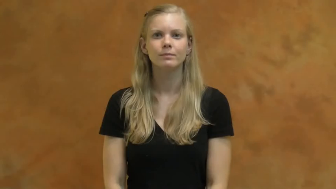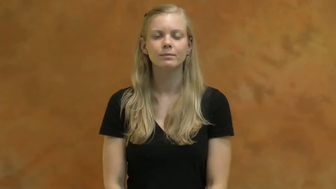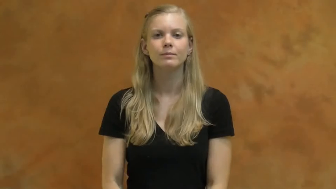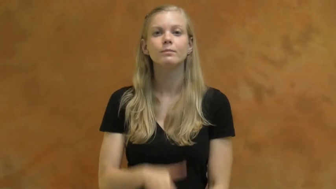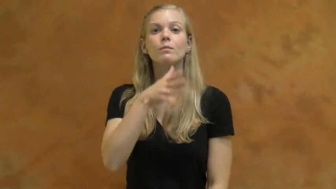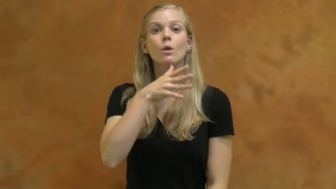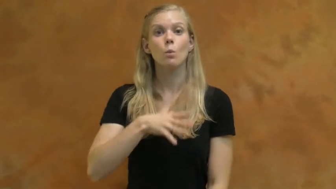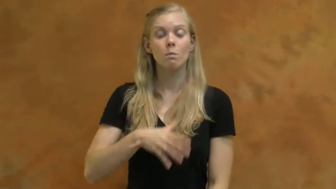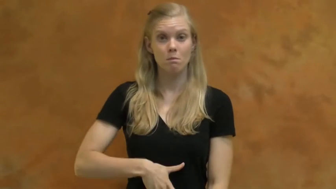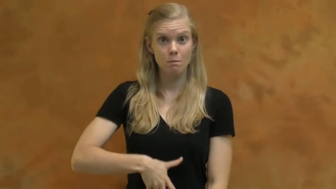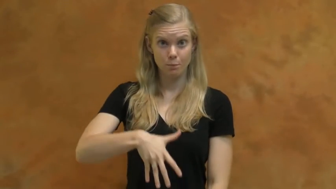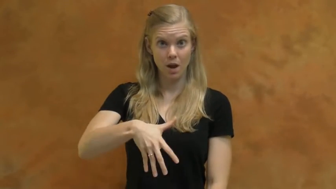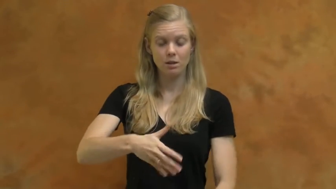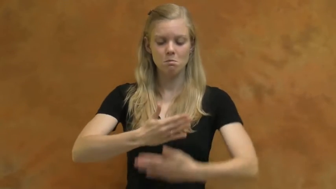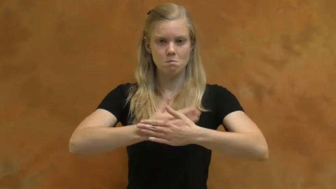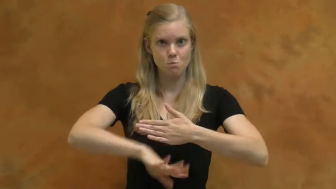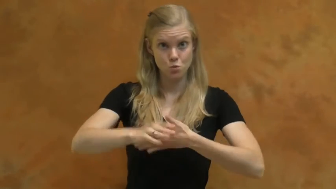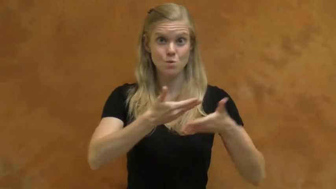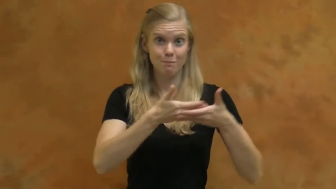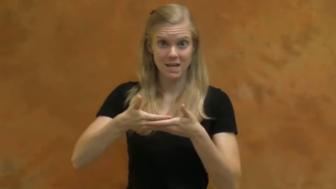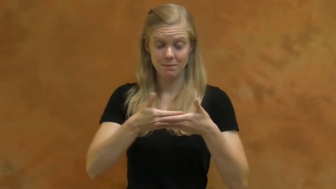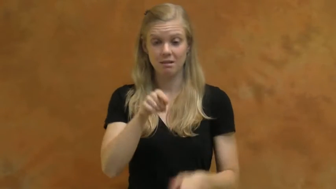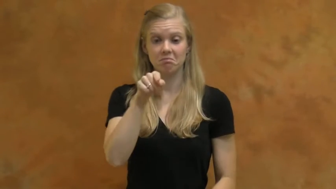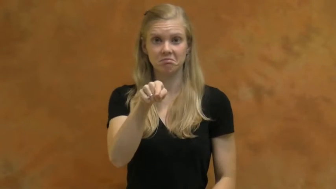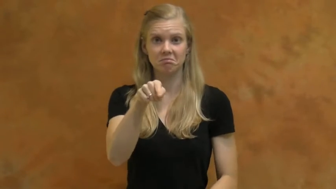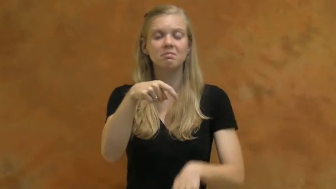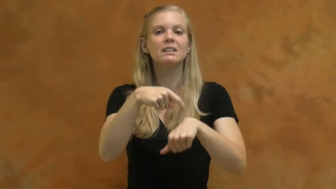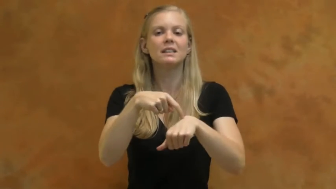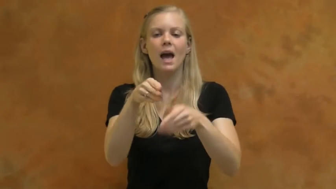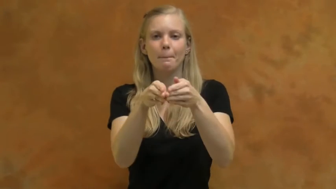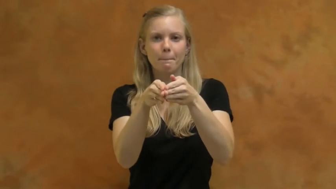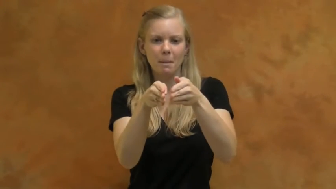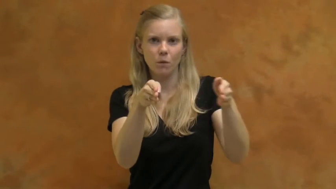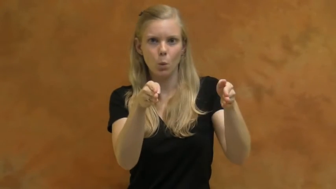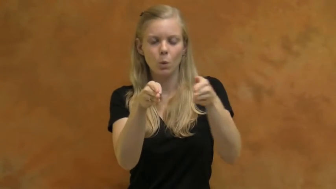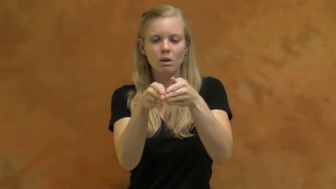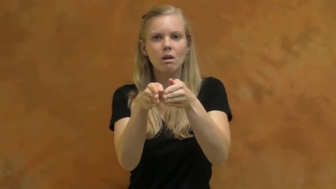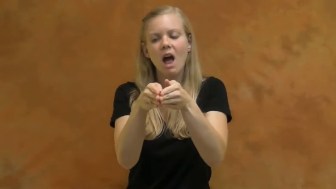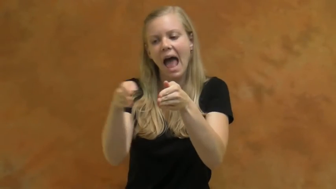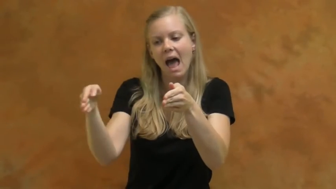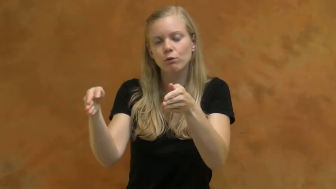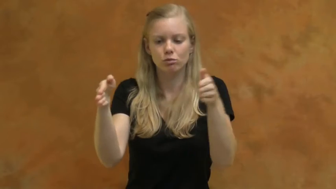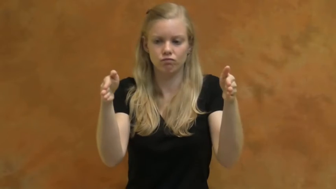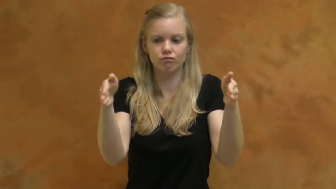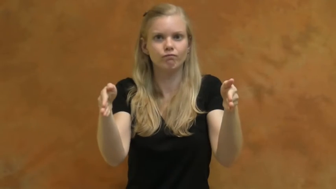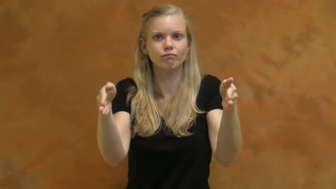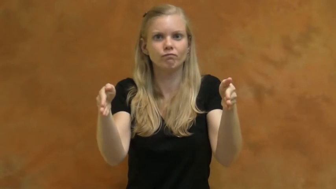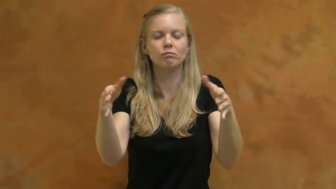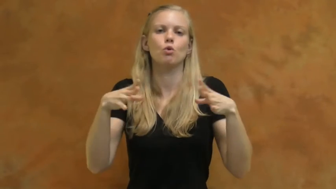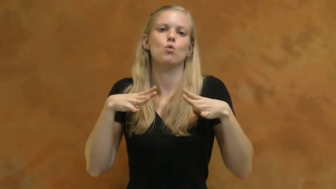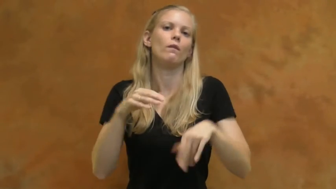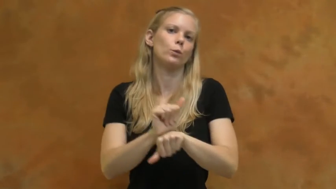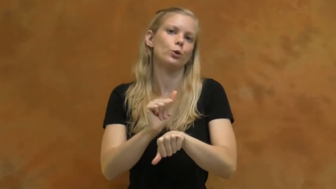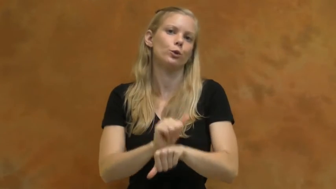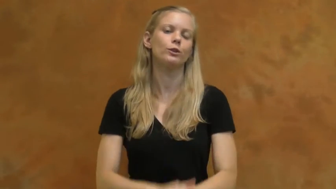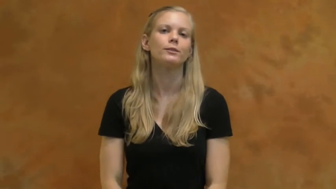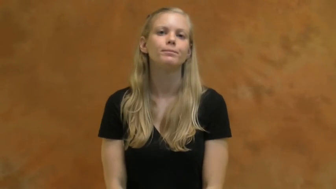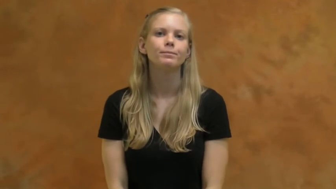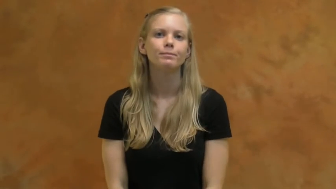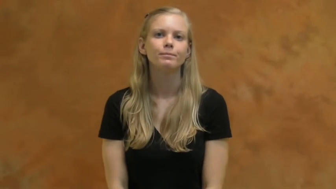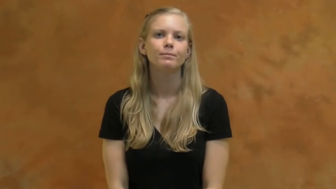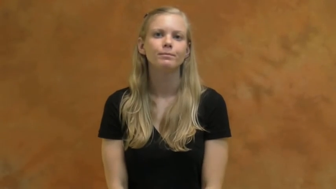maternity leave